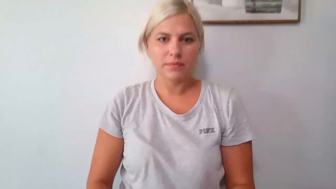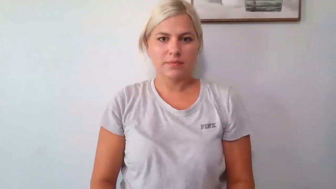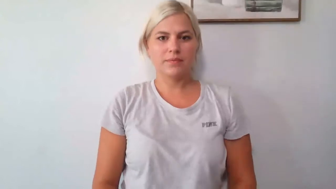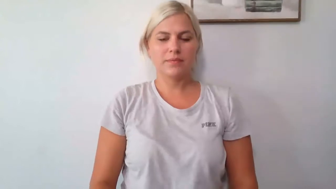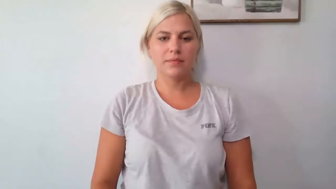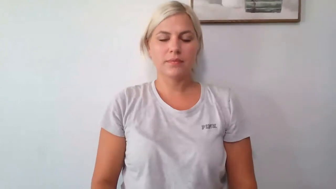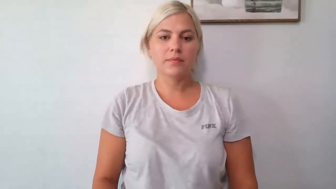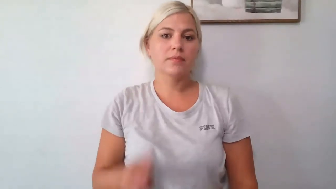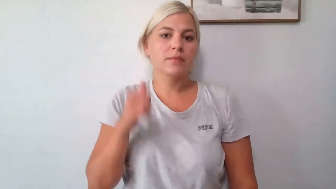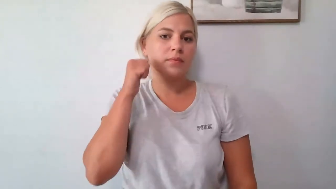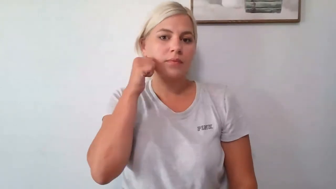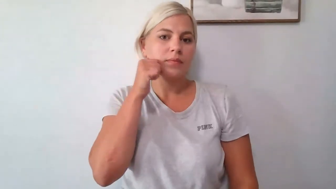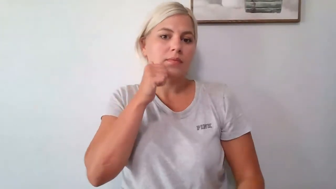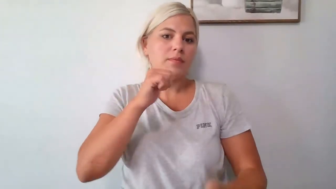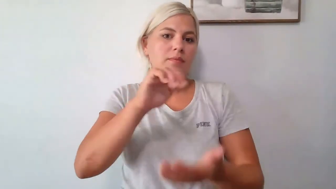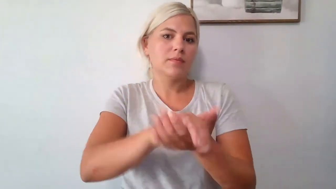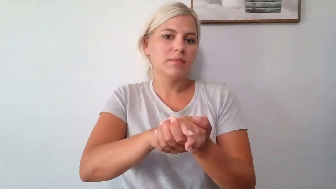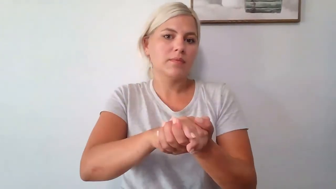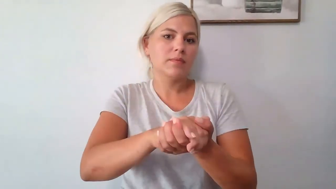WIFE